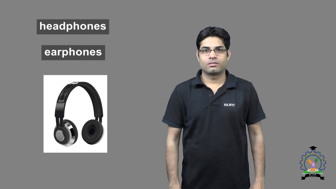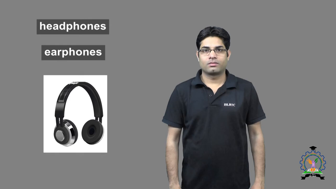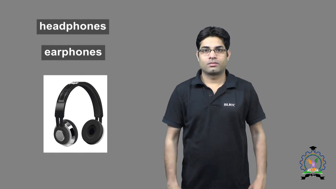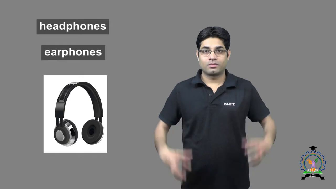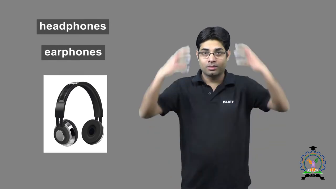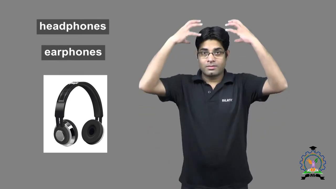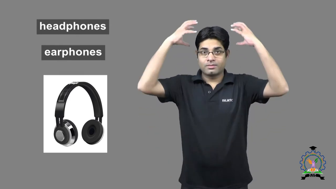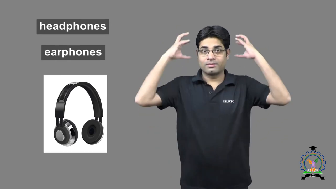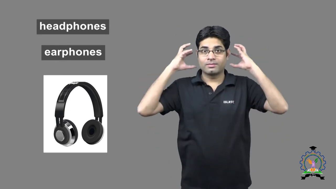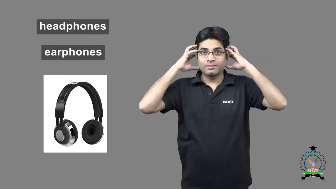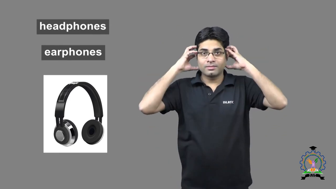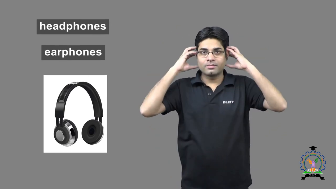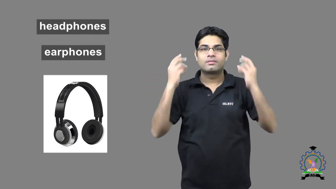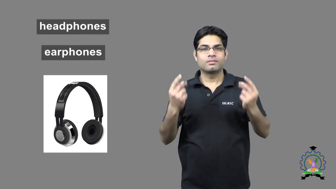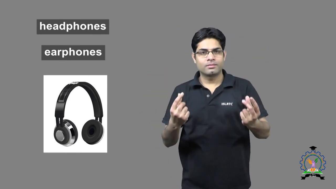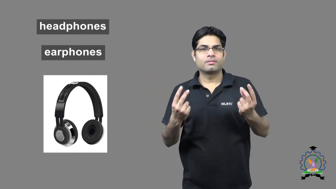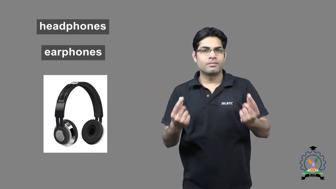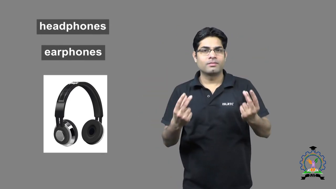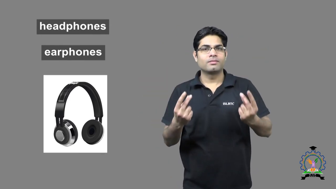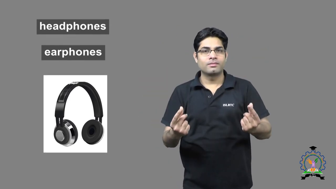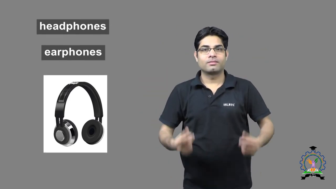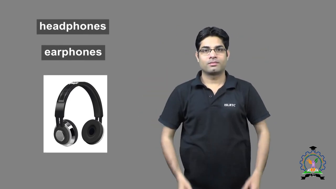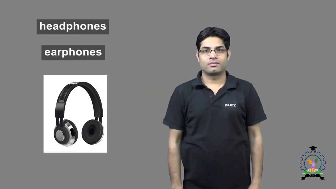headphones, earphones